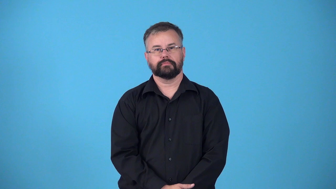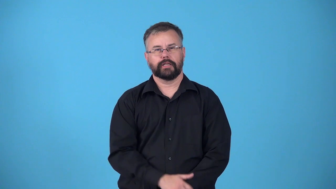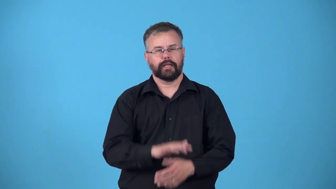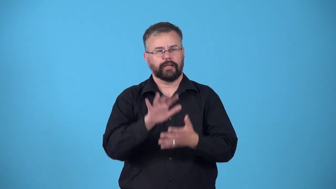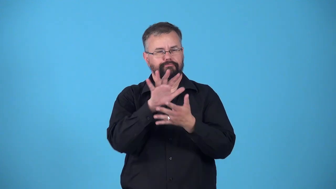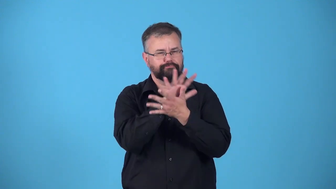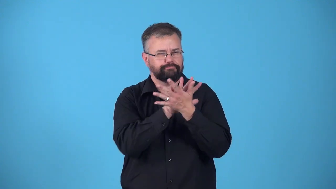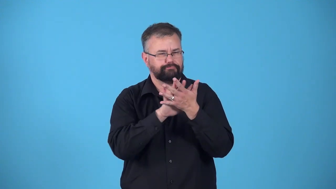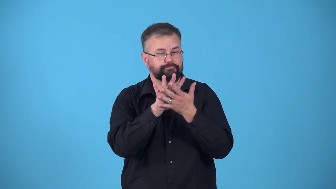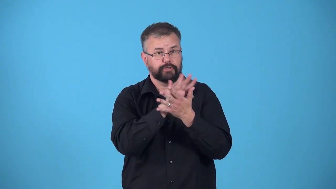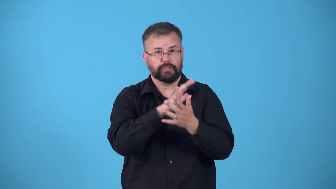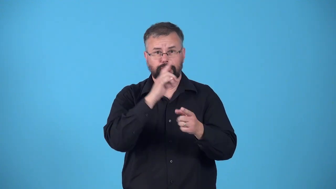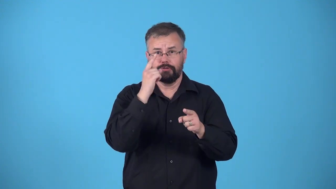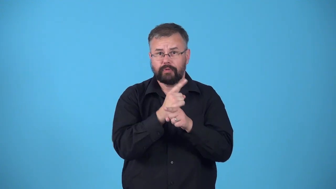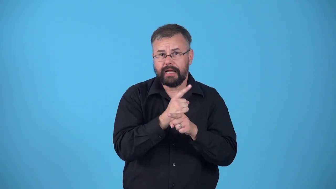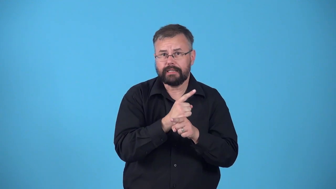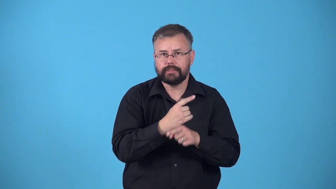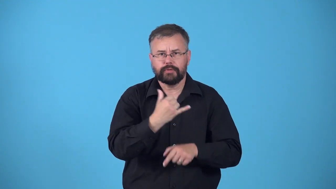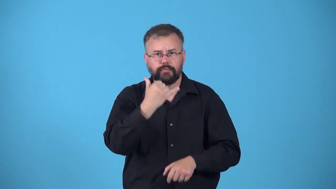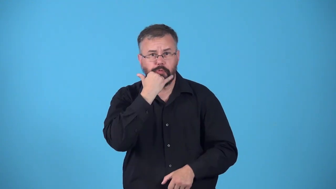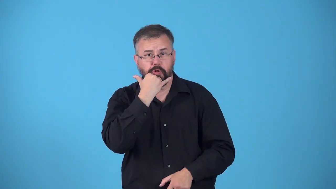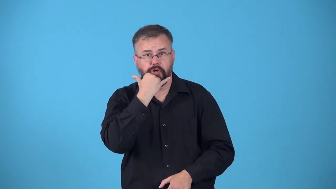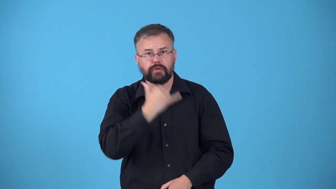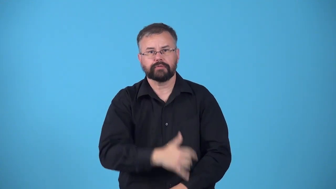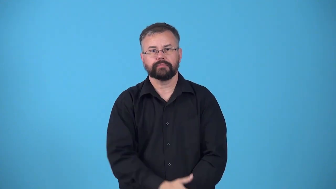gray area